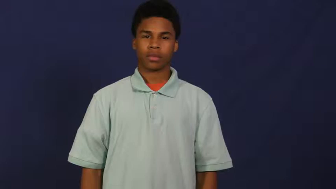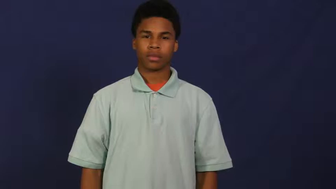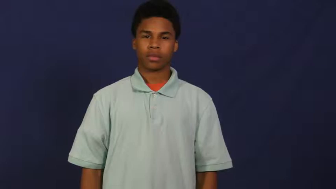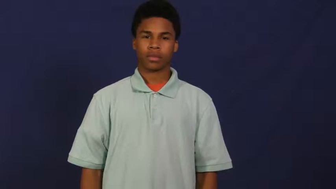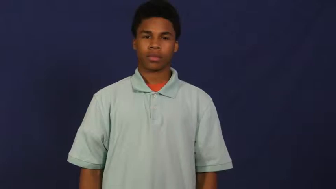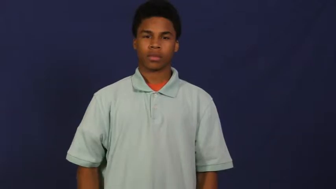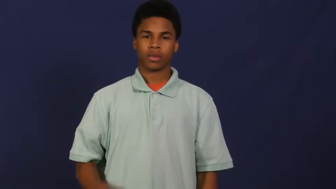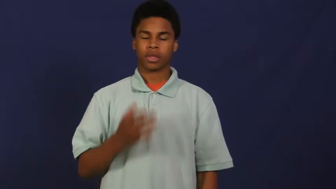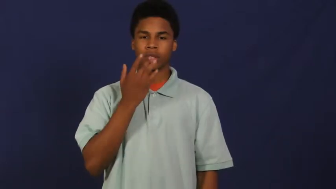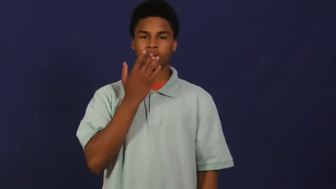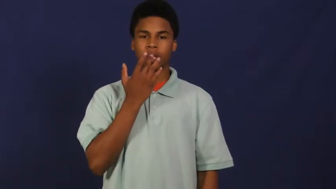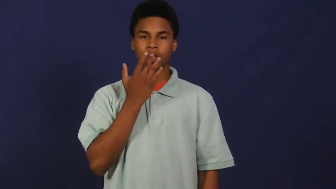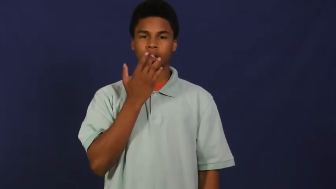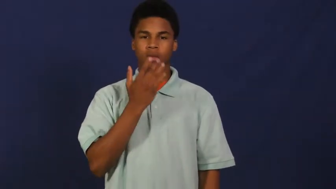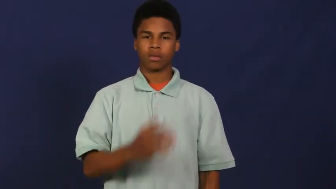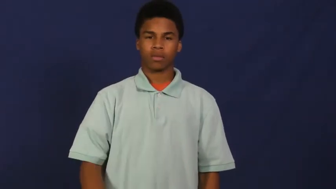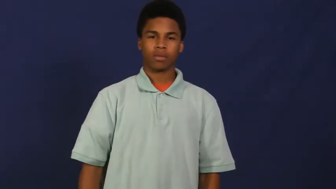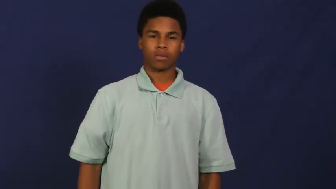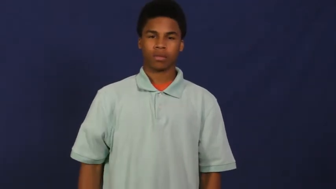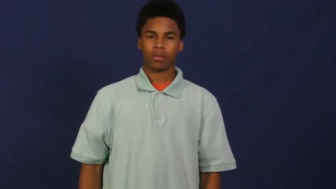taste,gustation-mouth